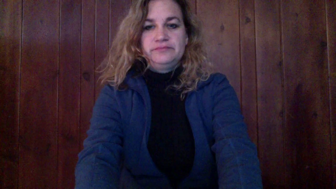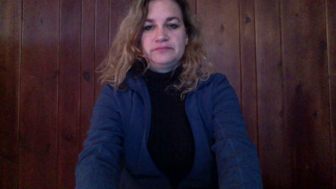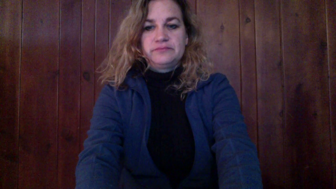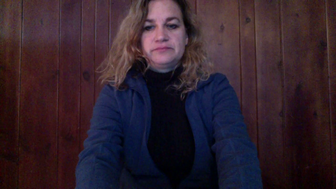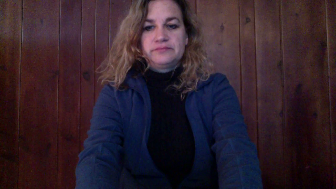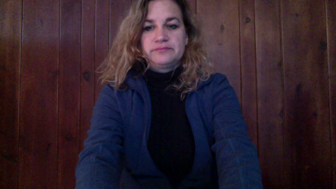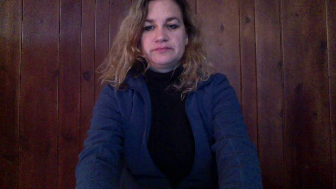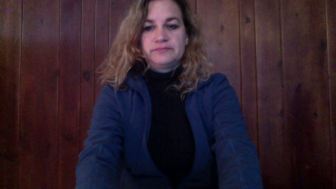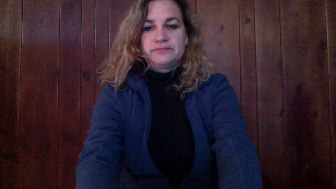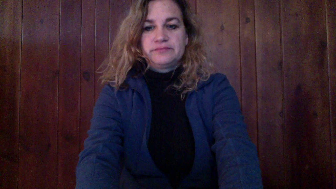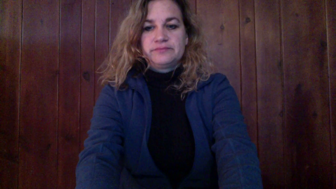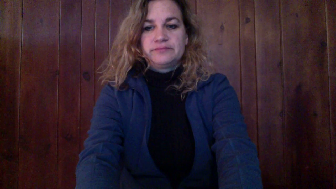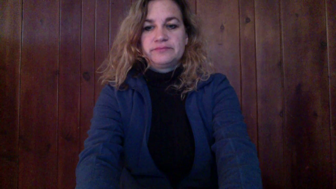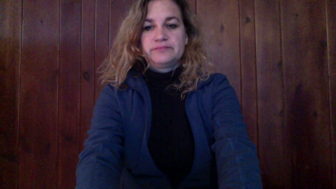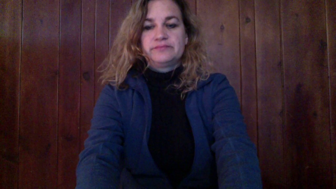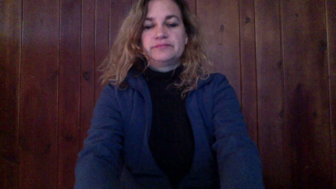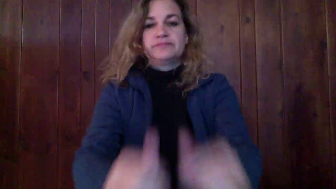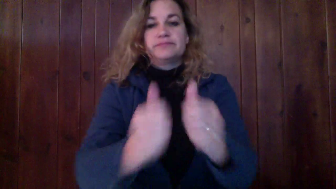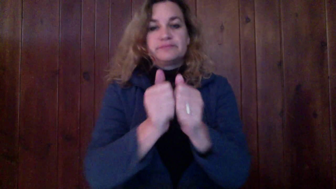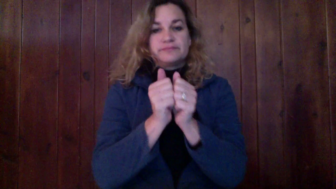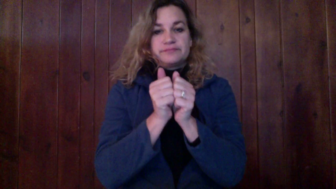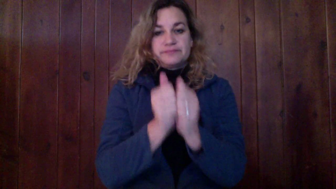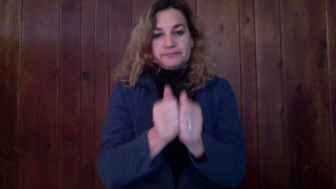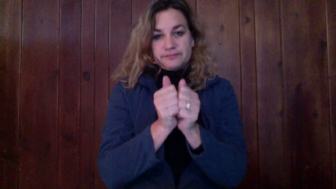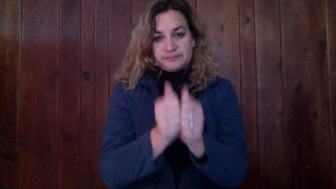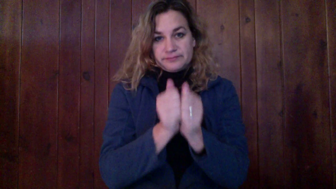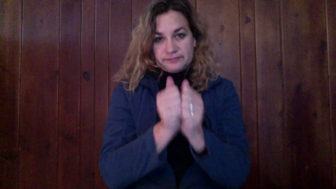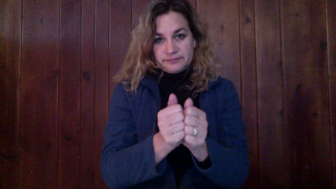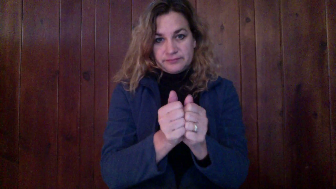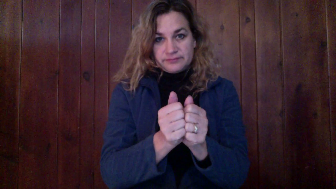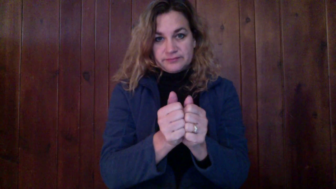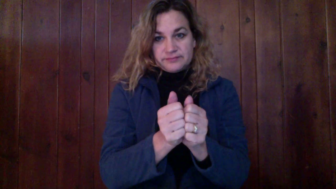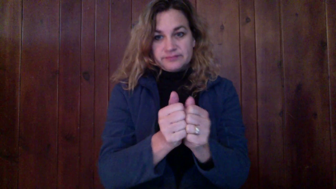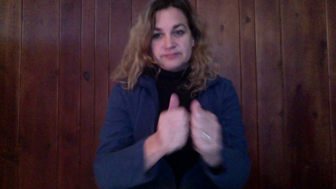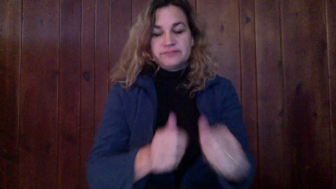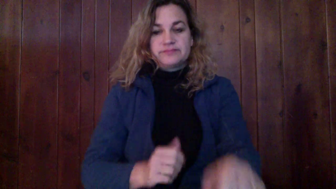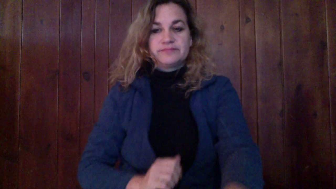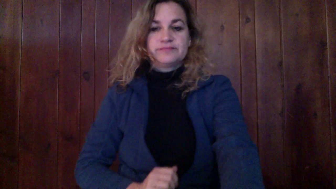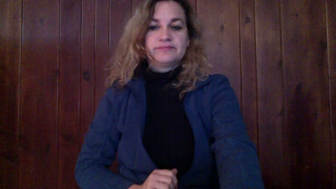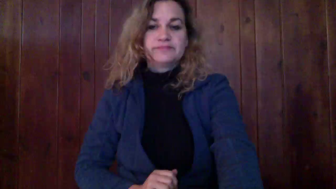FAMILY- TOGETHER